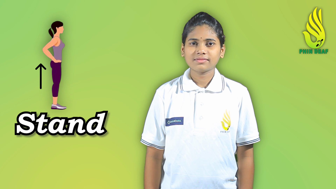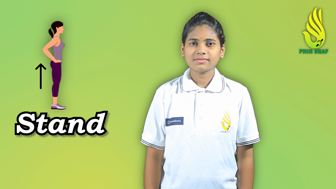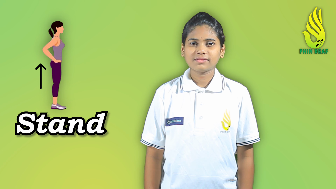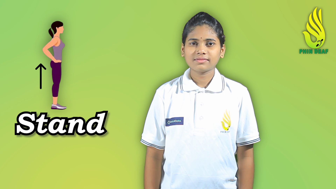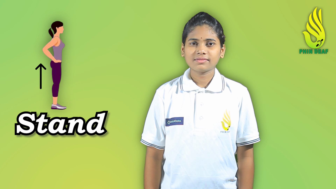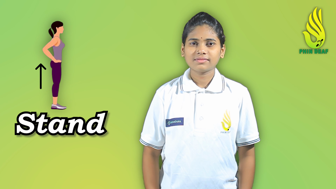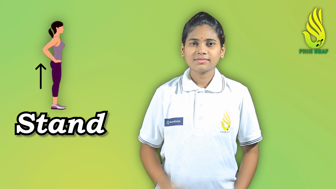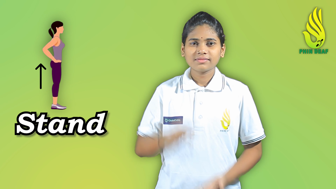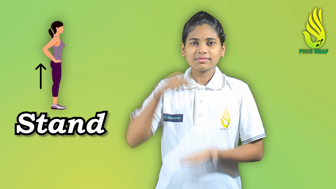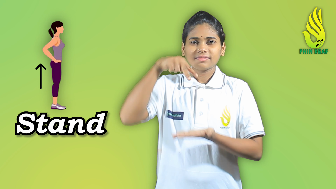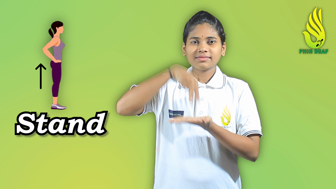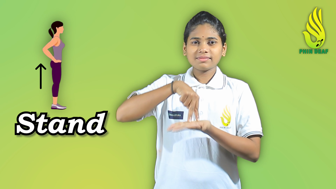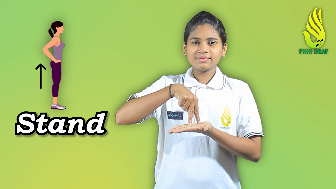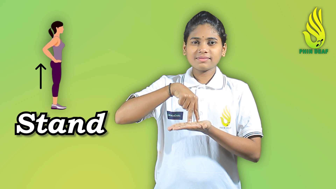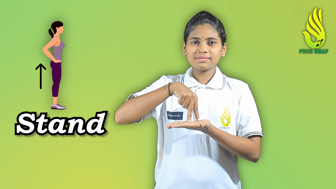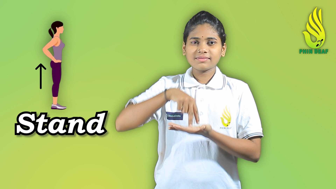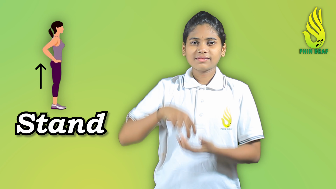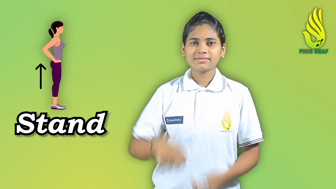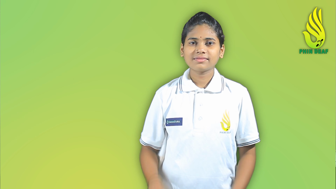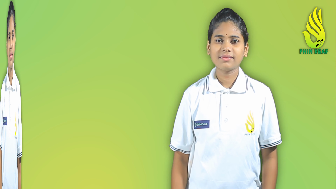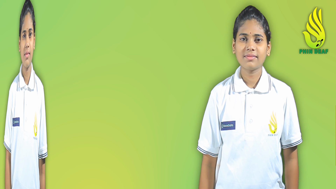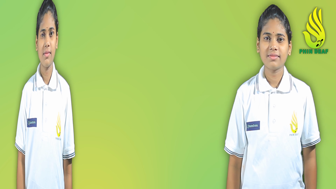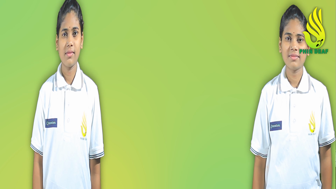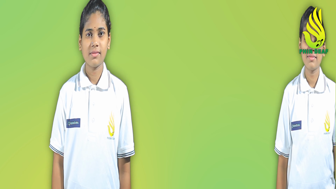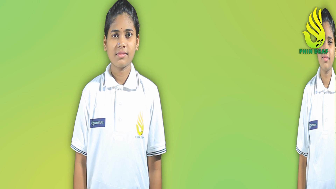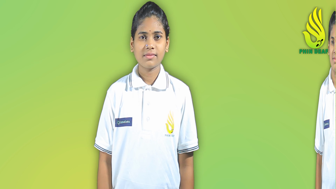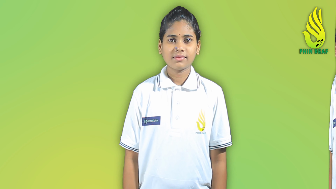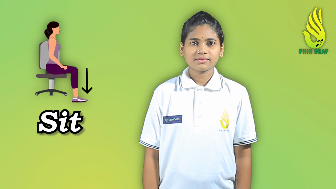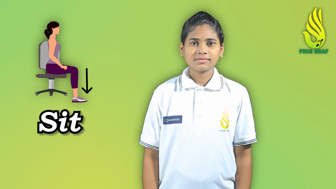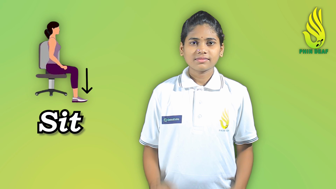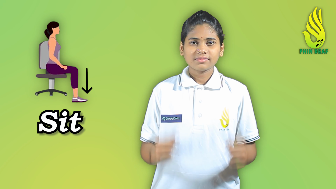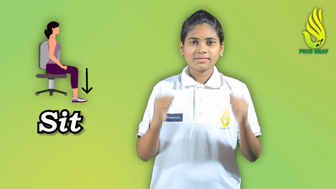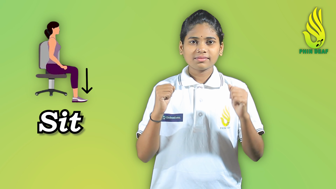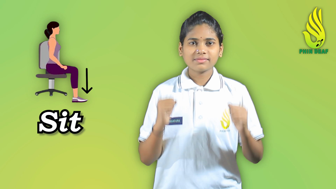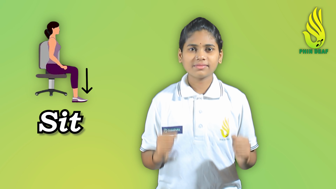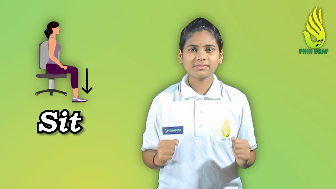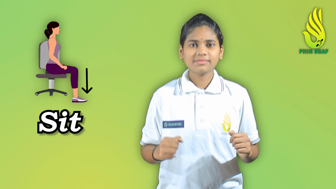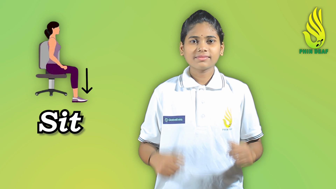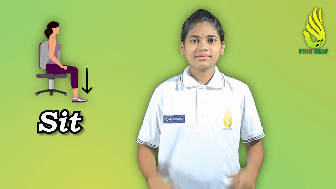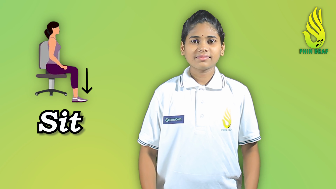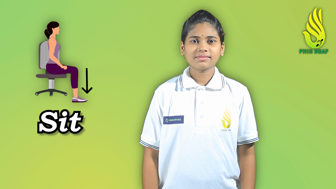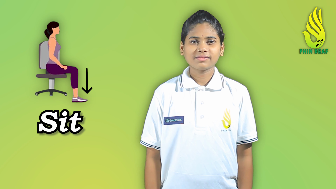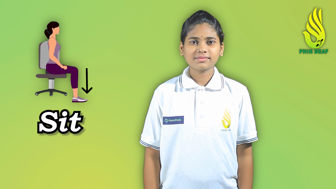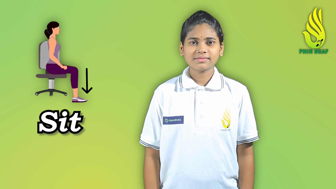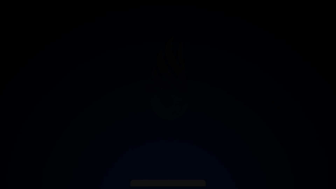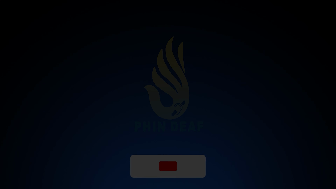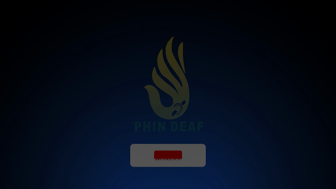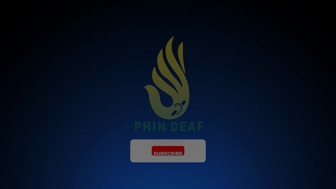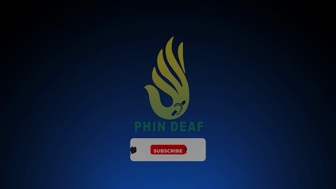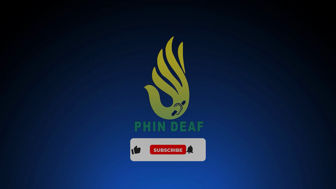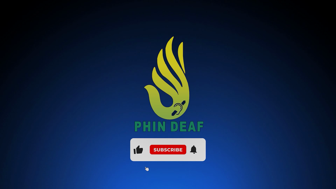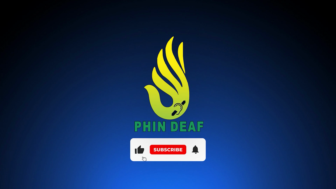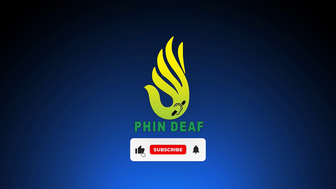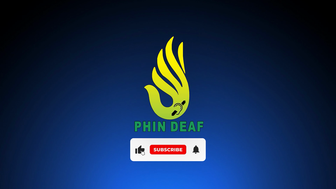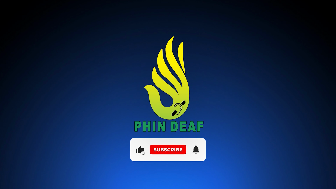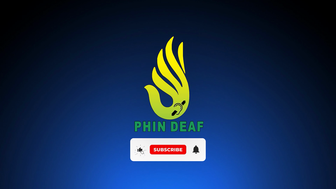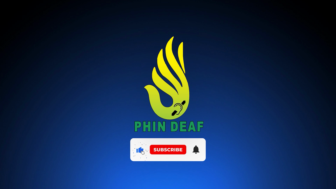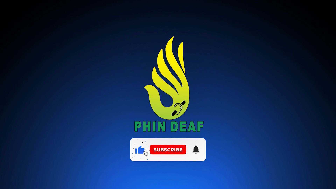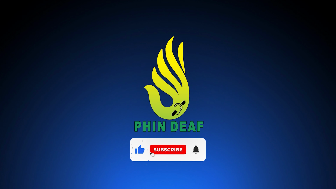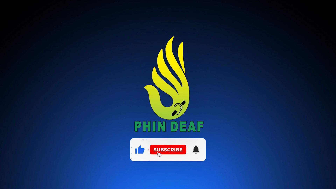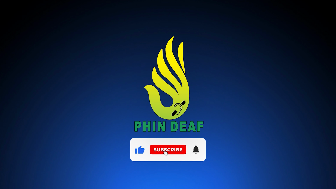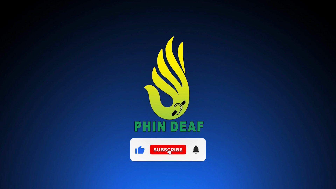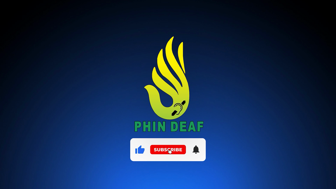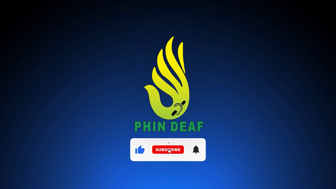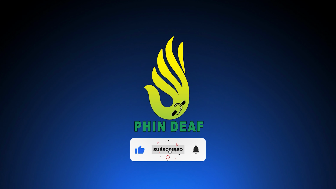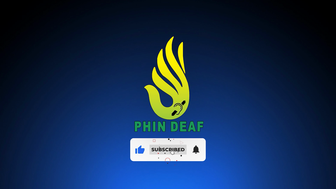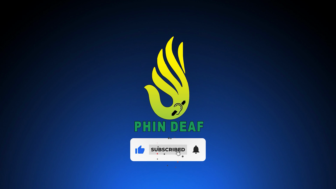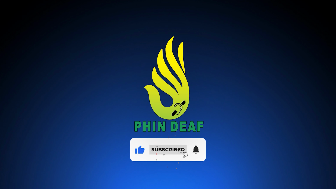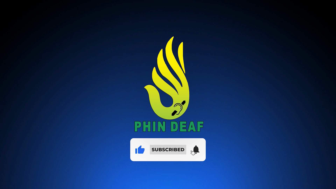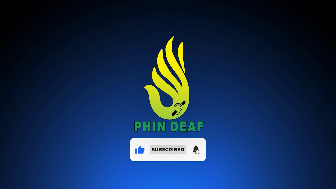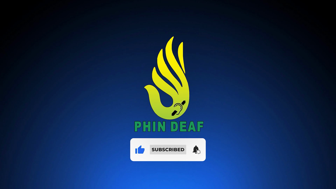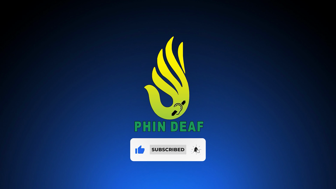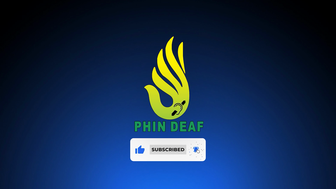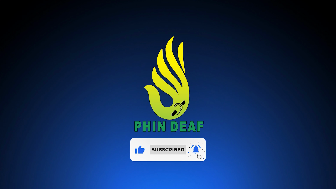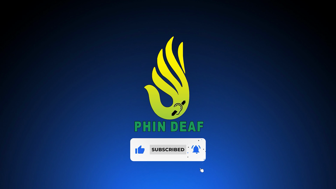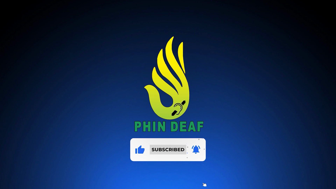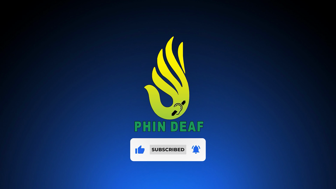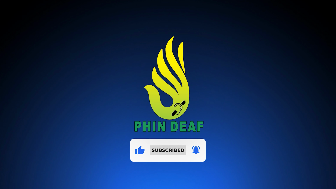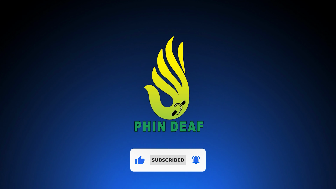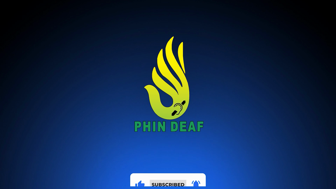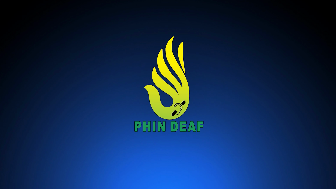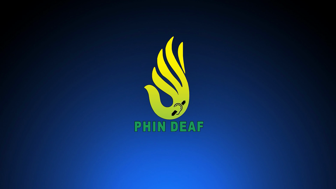Stand and Sit